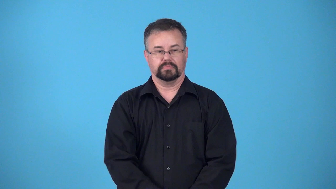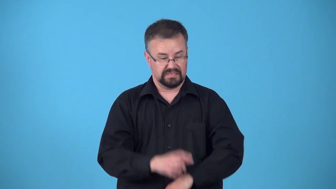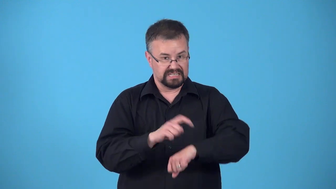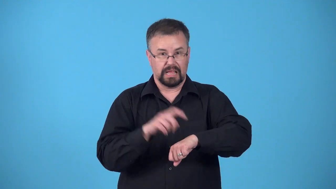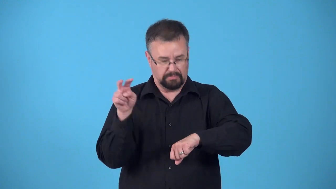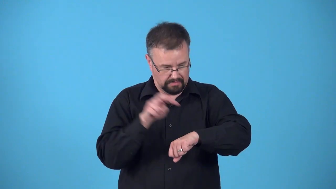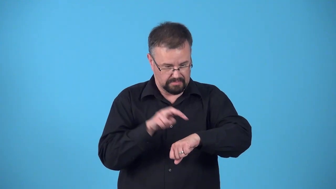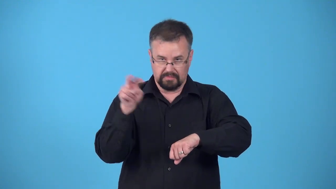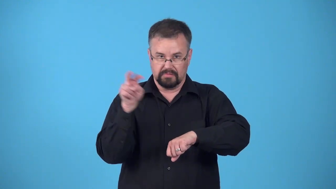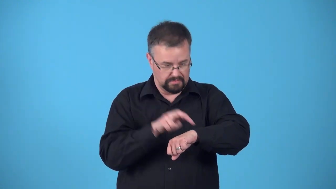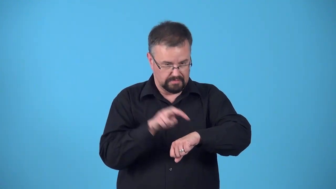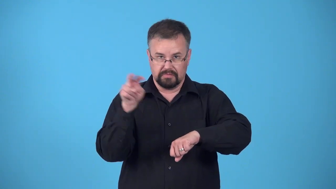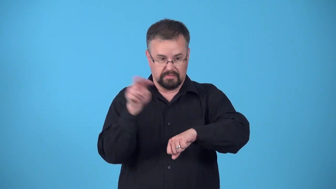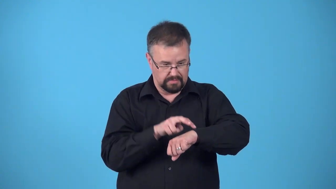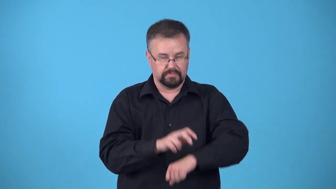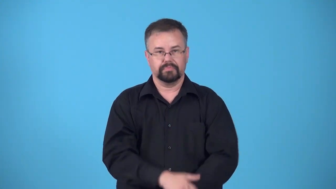watching the clock